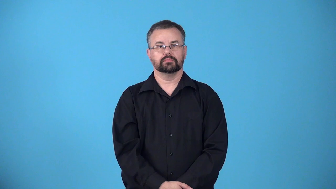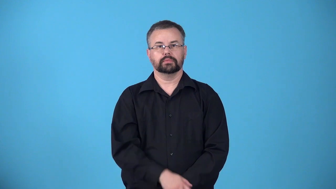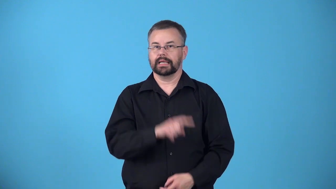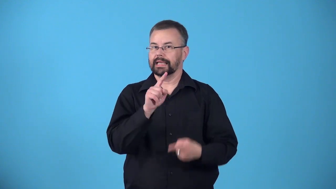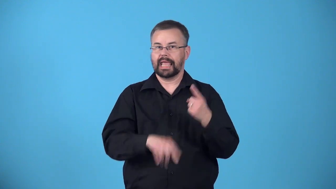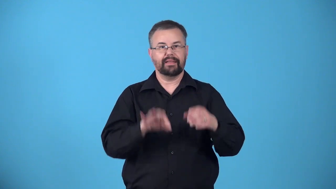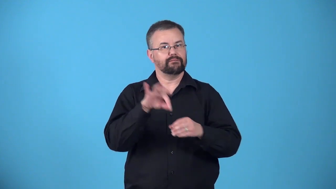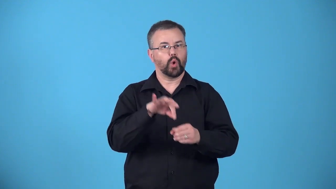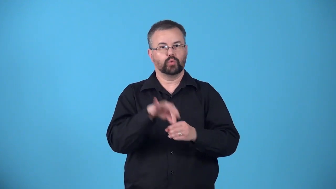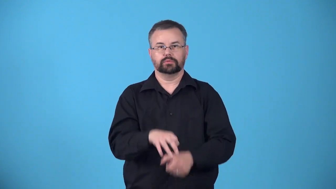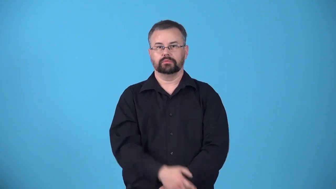voteless